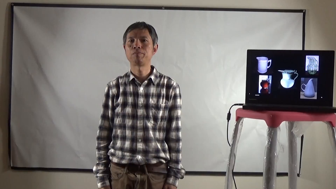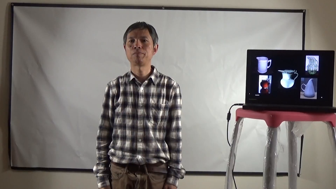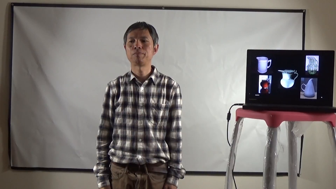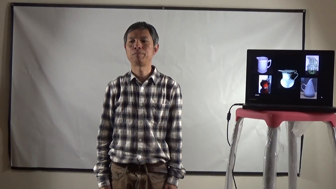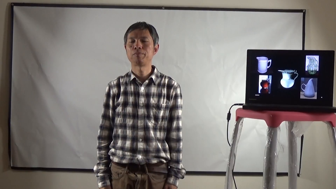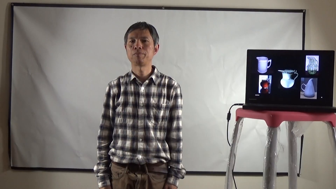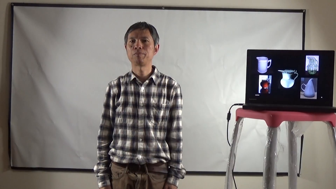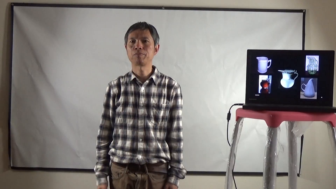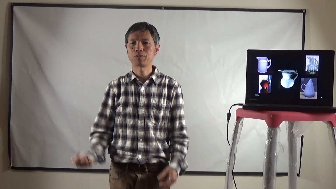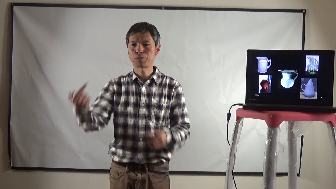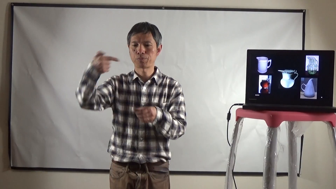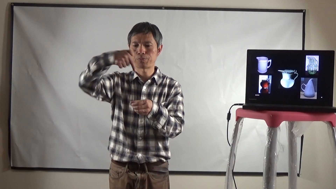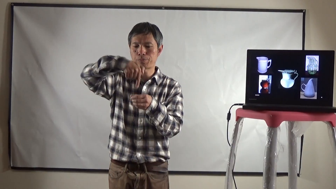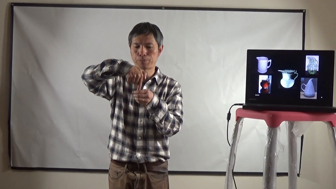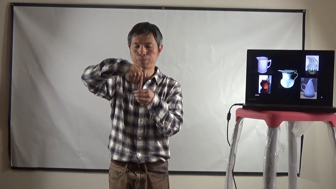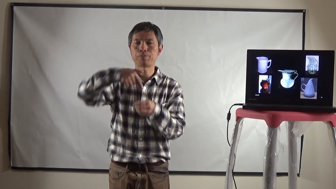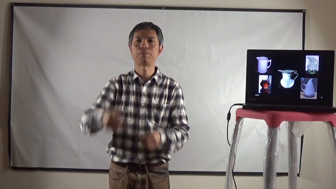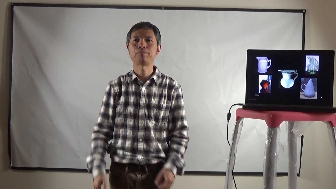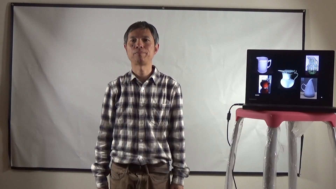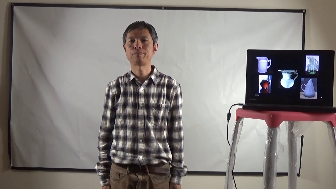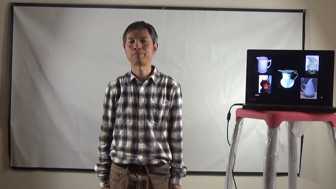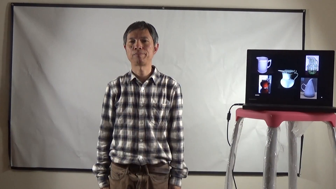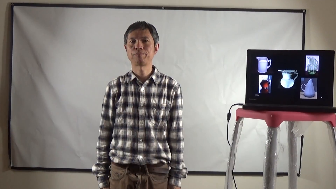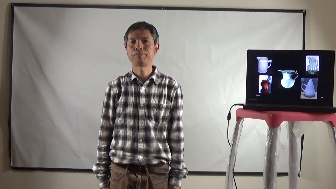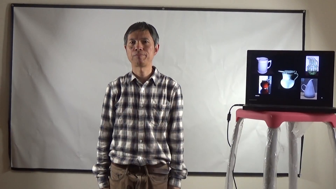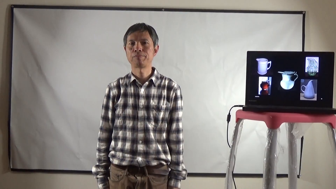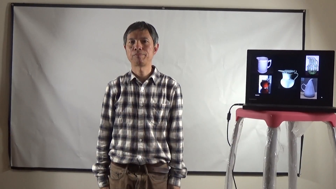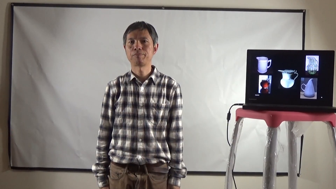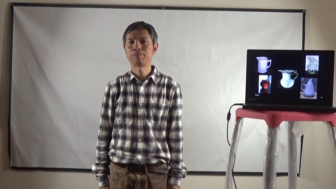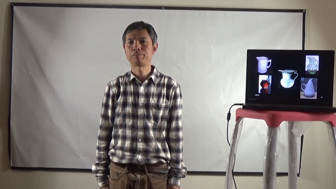pitcher